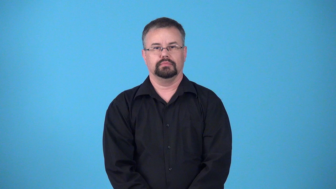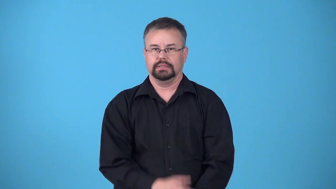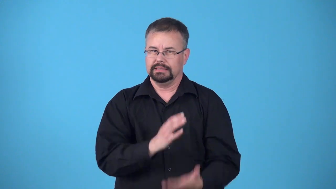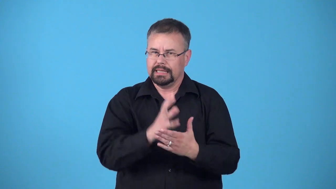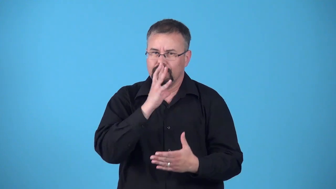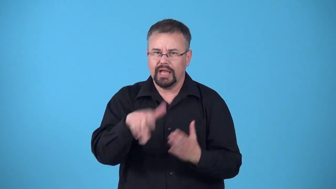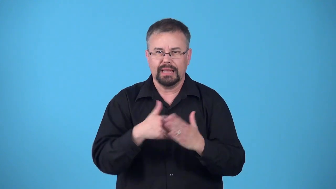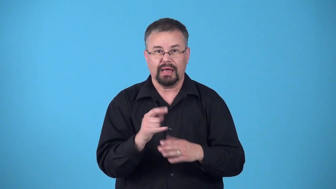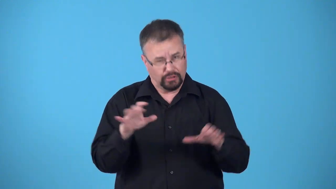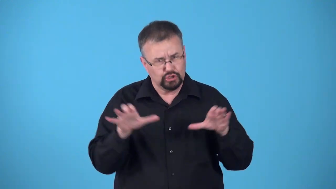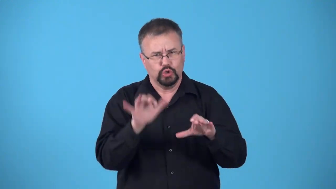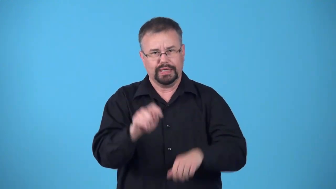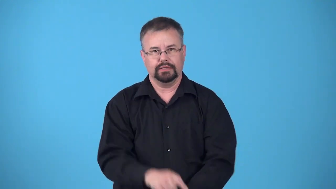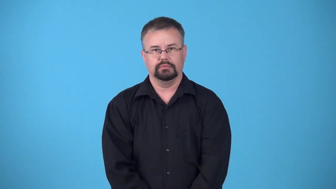put up or shut up